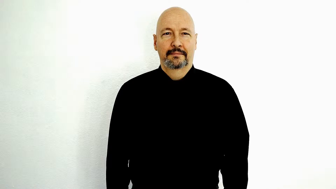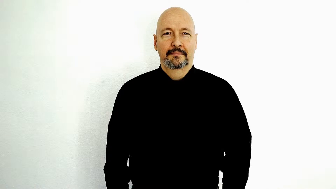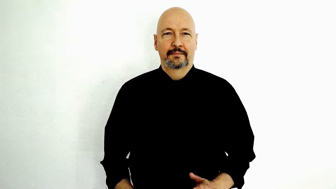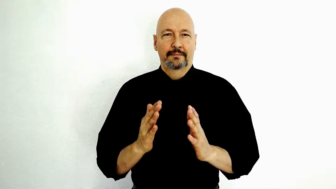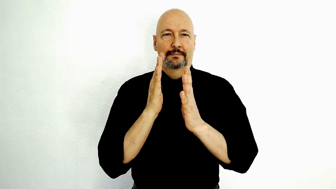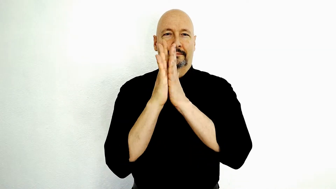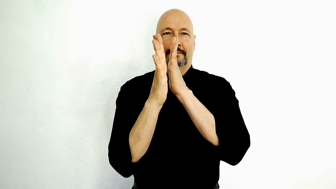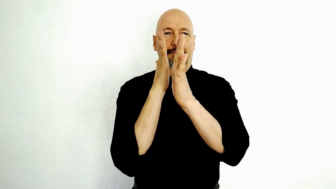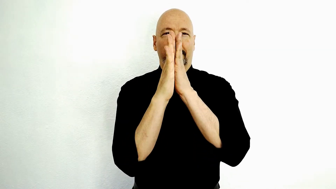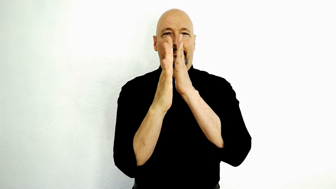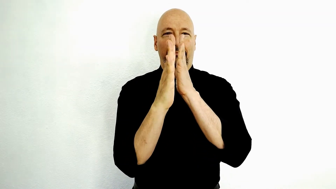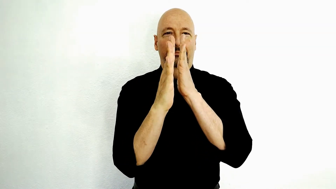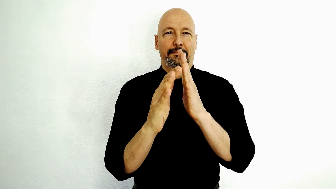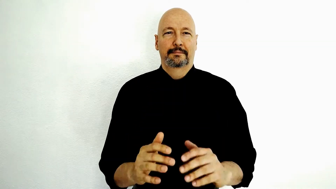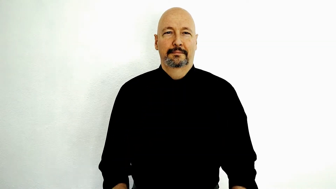TRAFFIC-[foot-or-car/upright-forward-version]